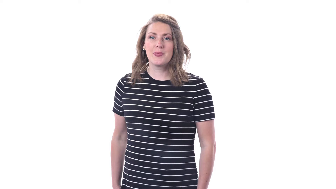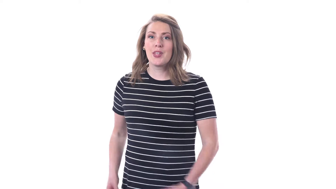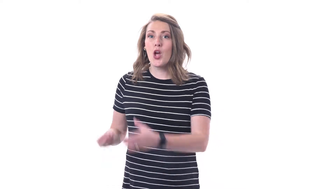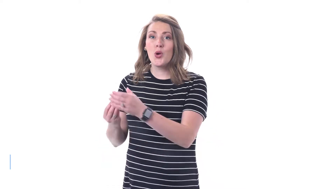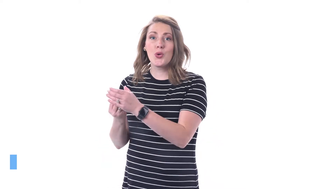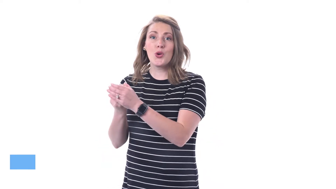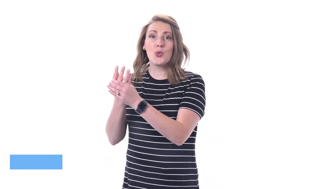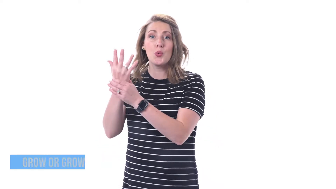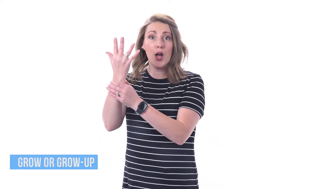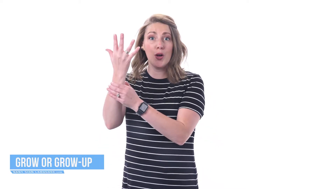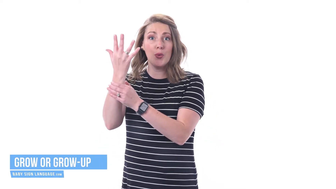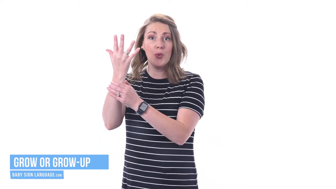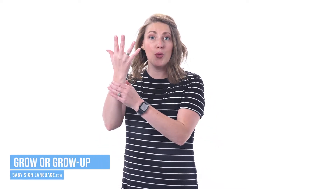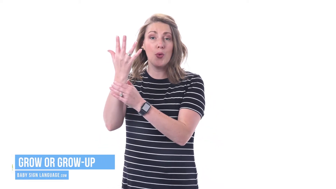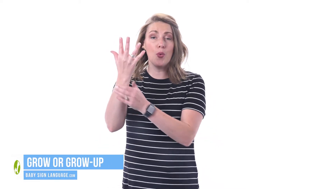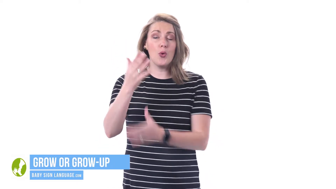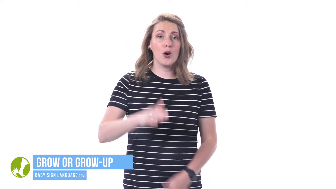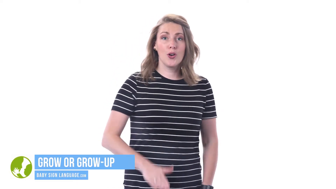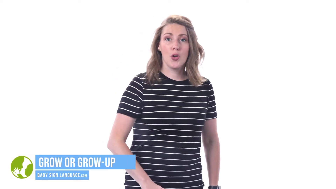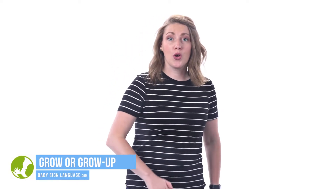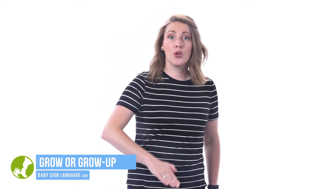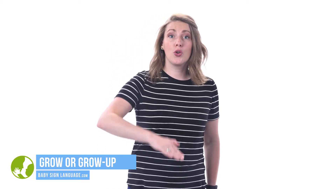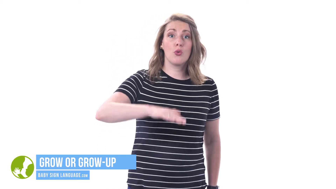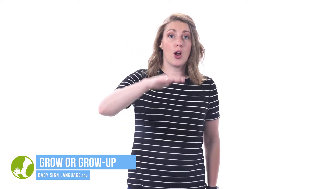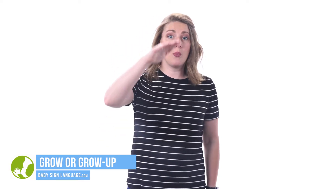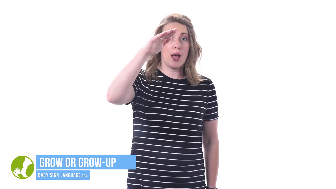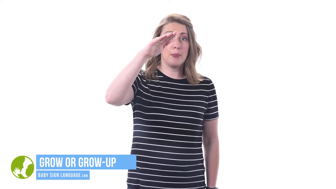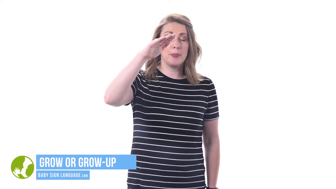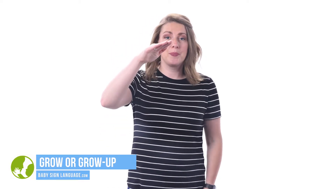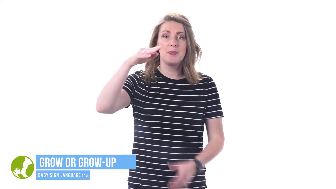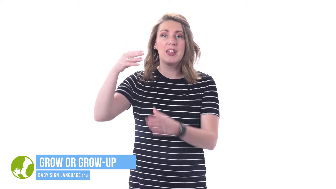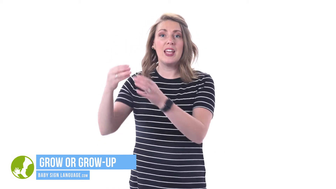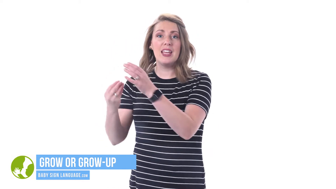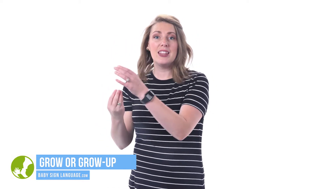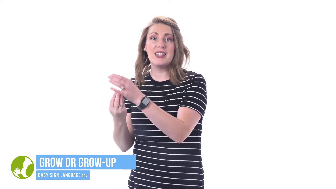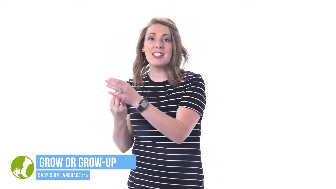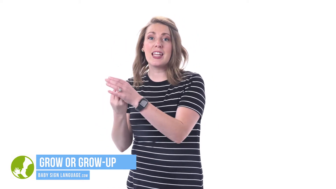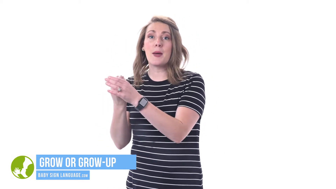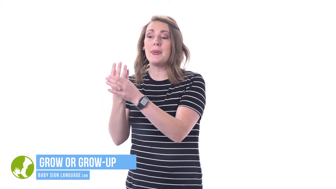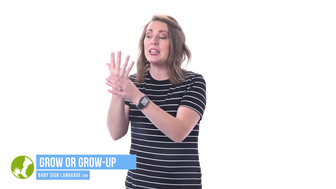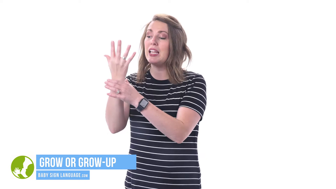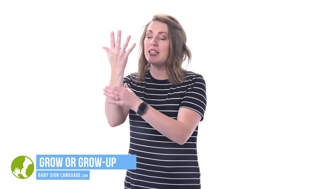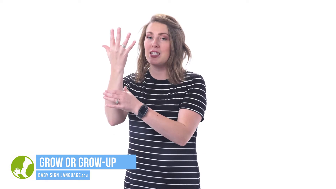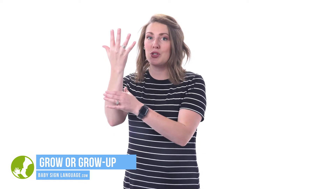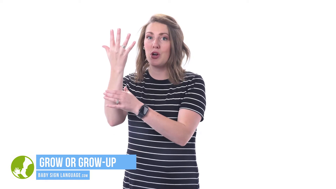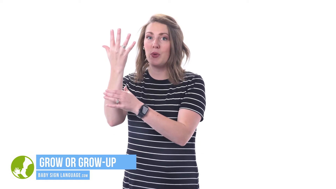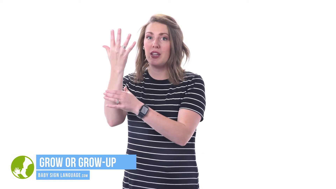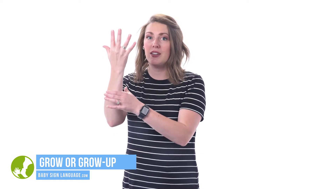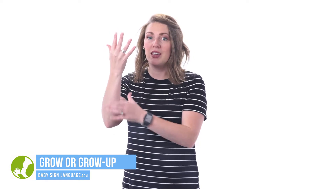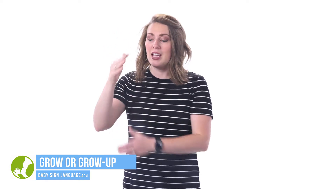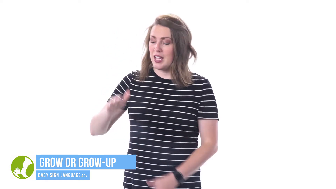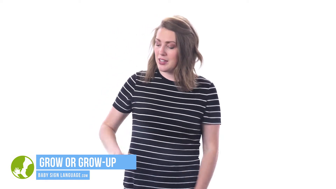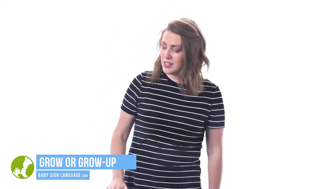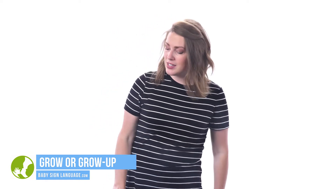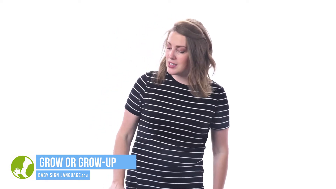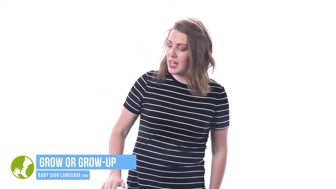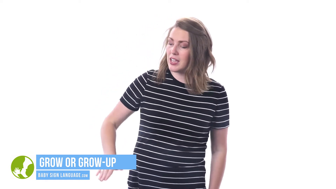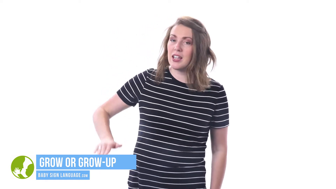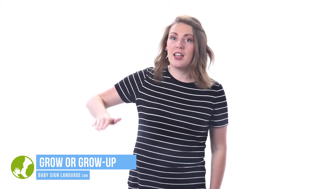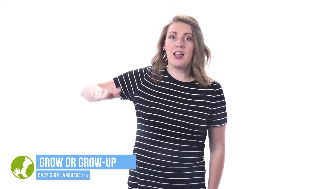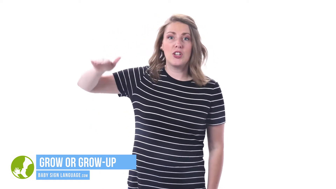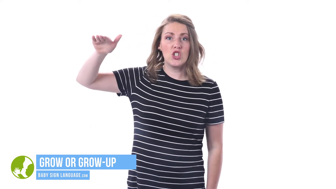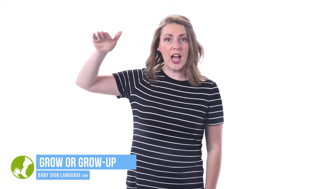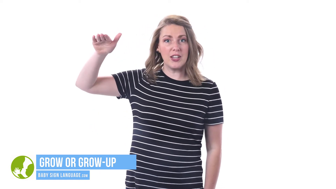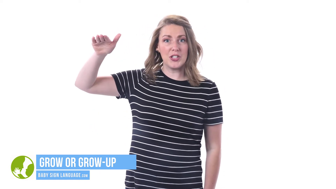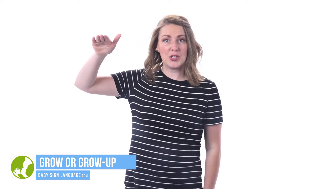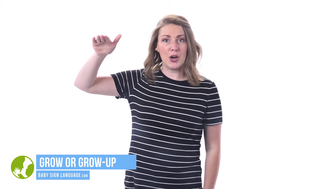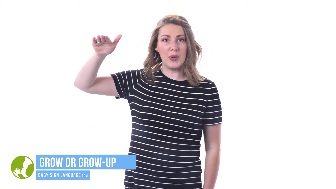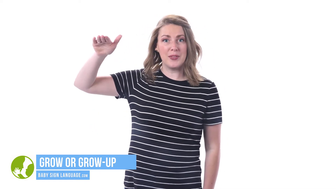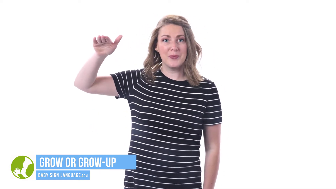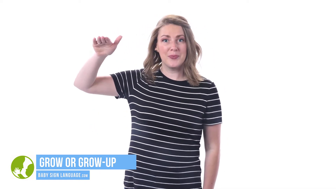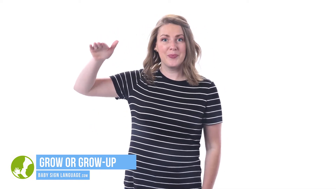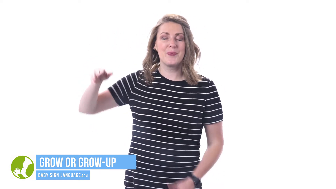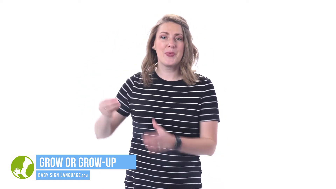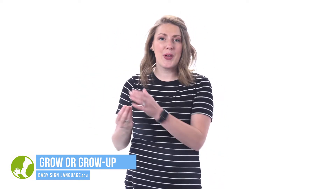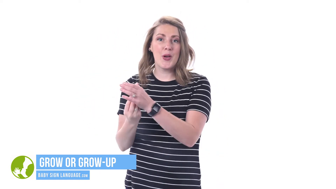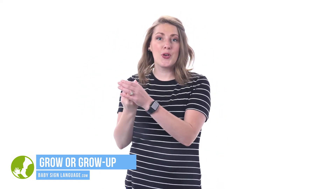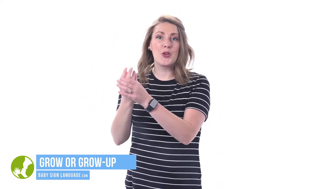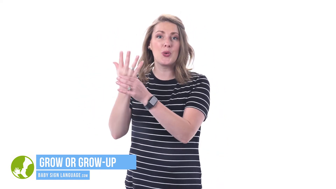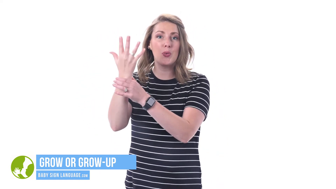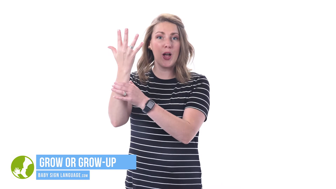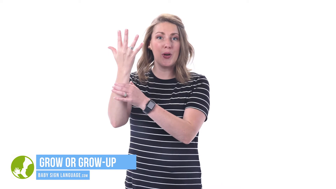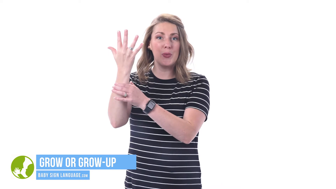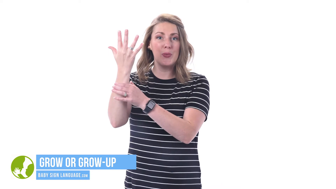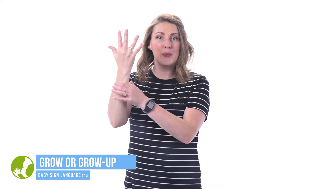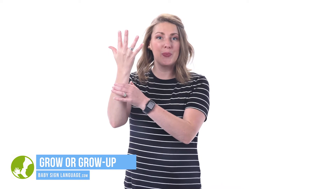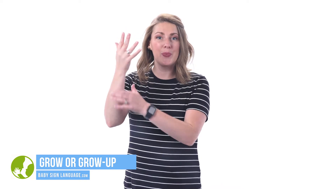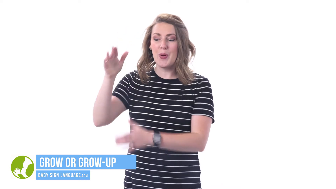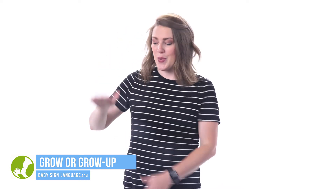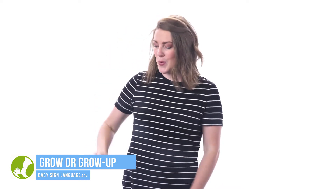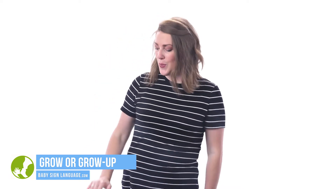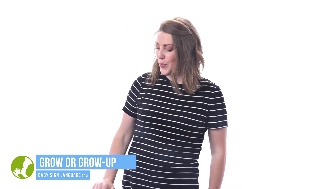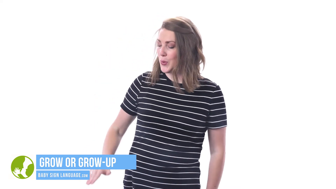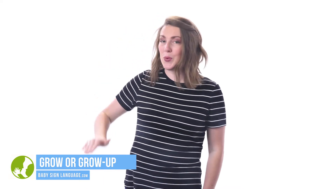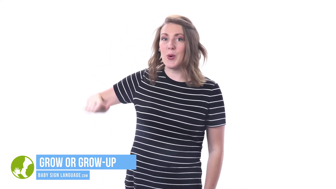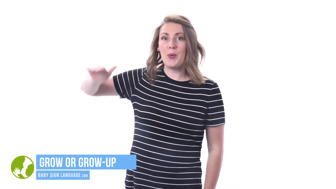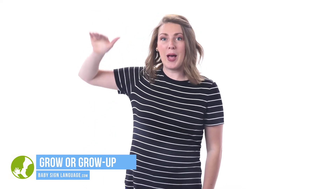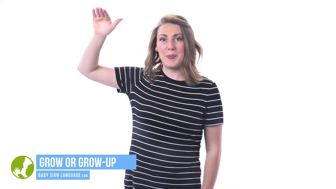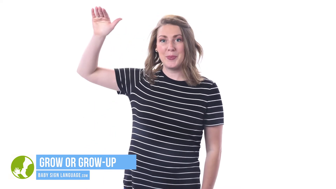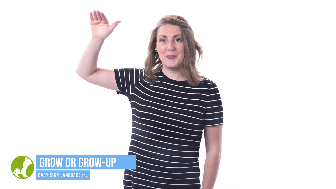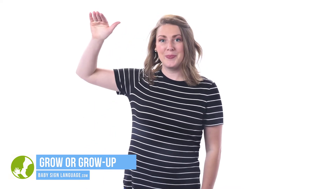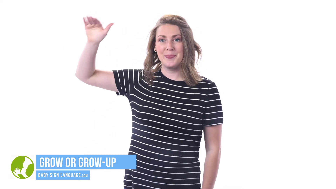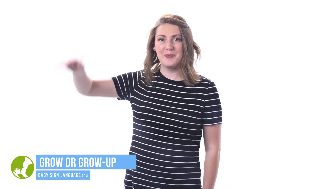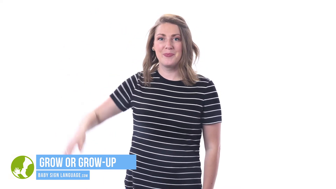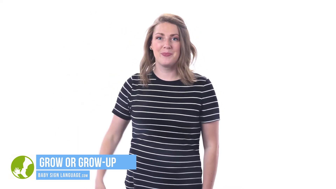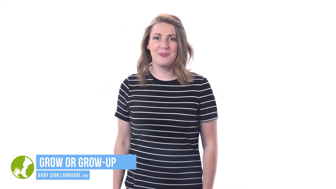Grow or Grow Up